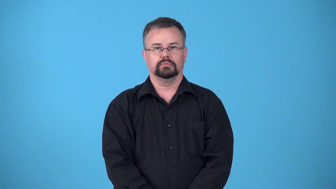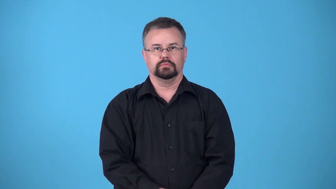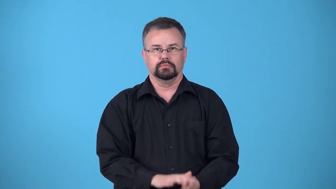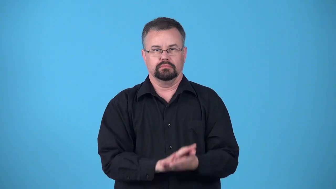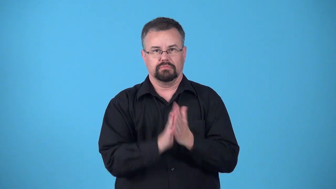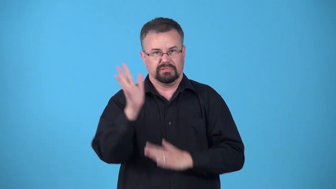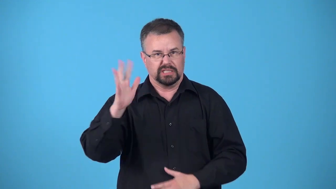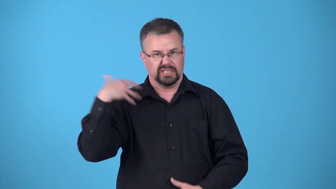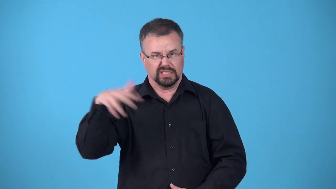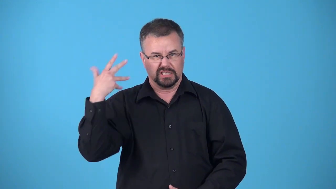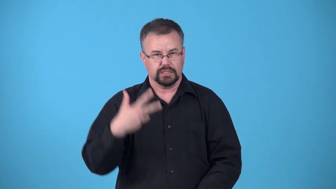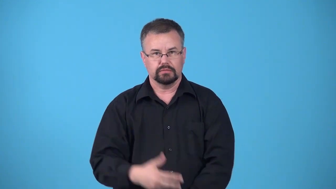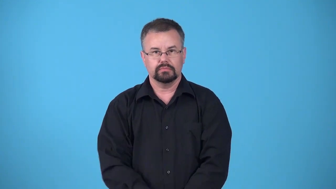lose your mind